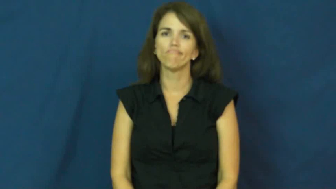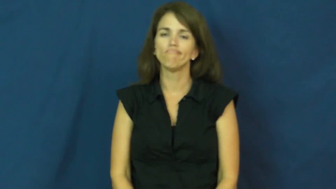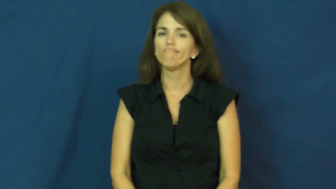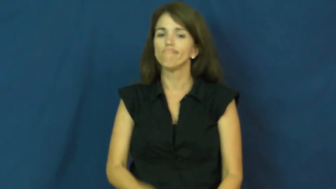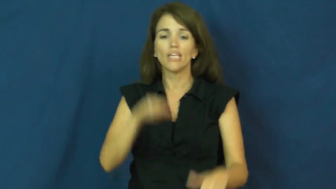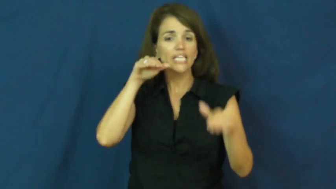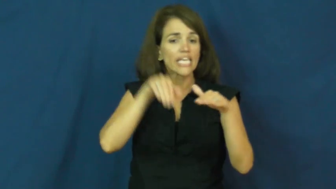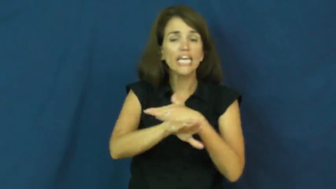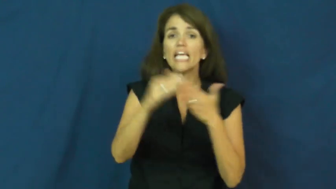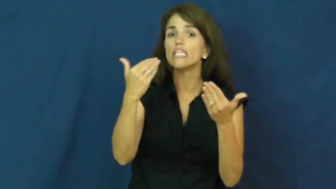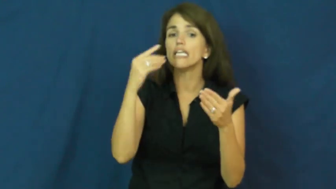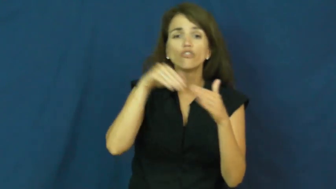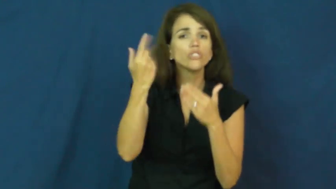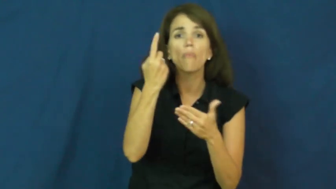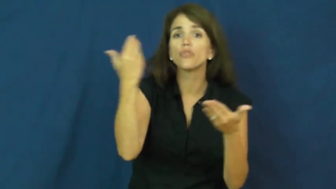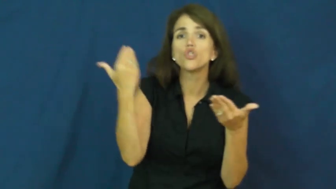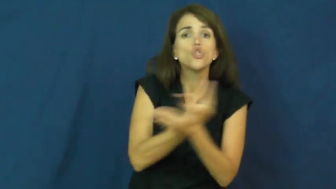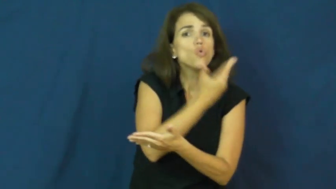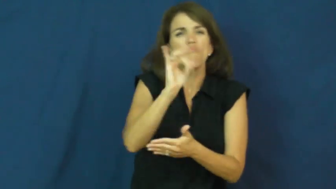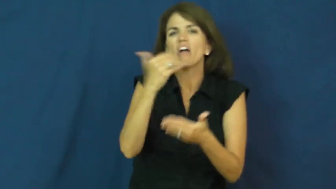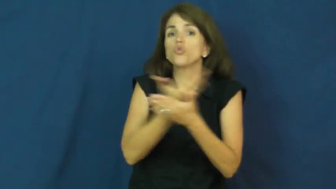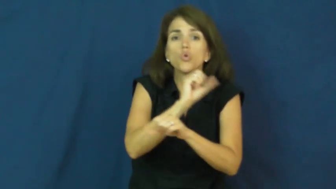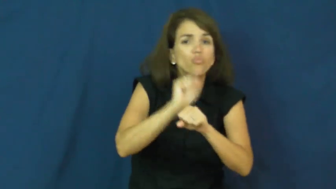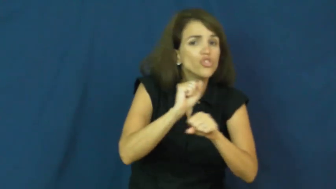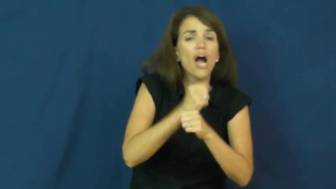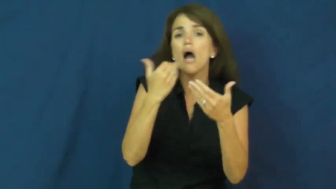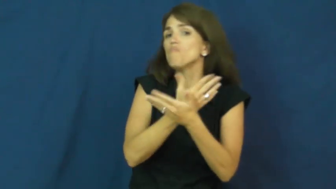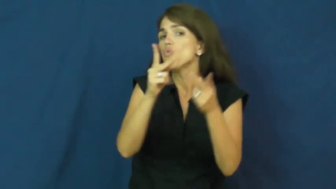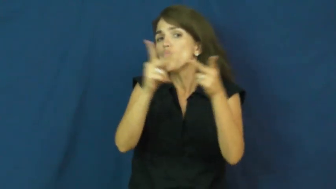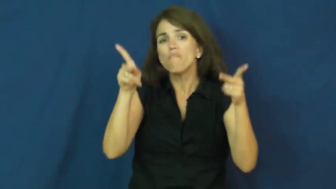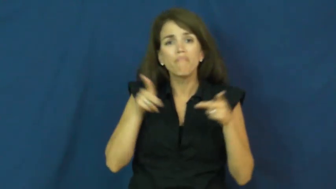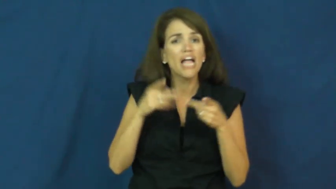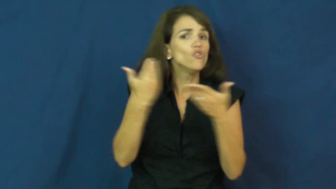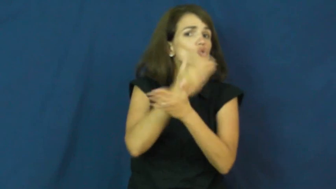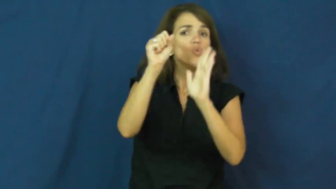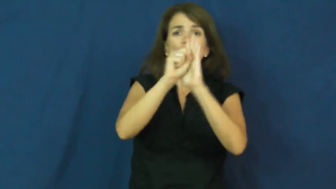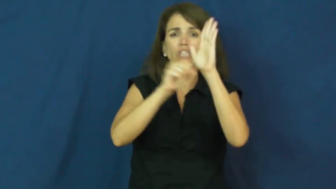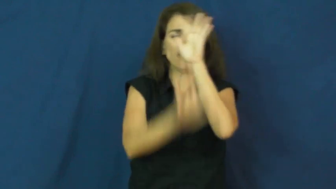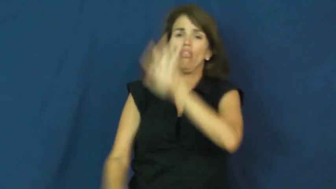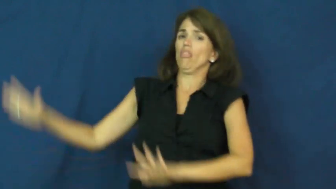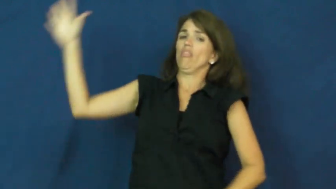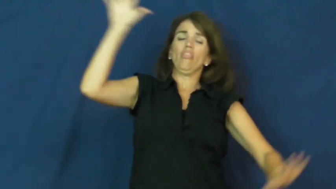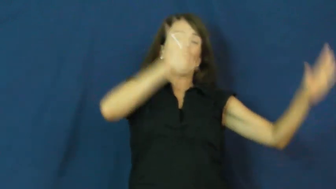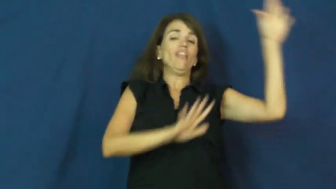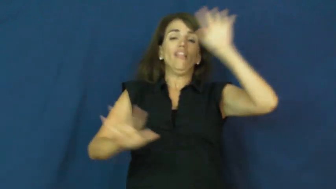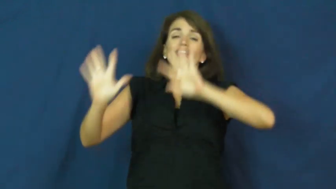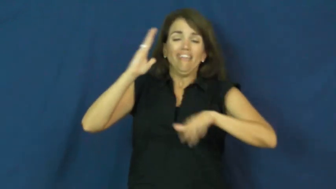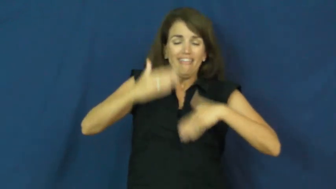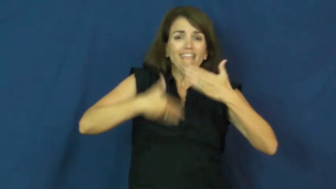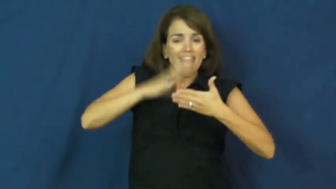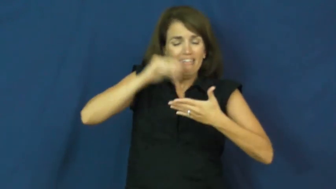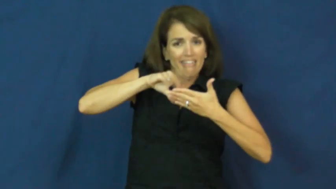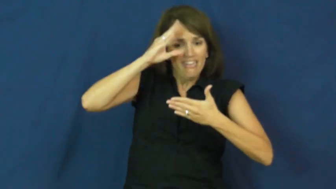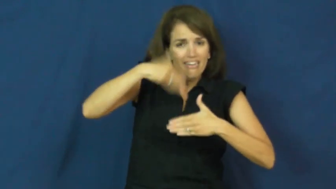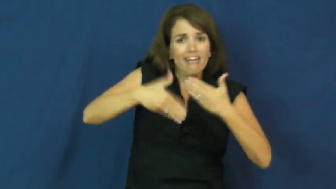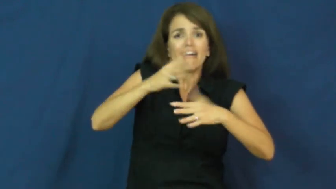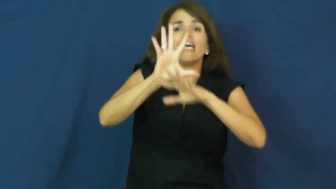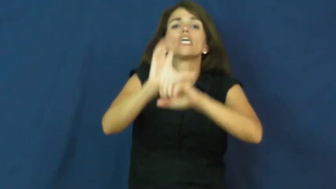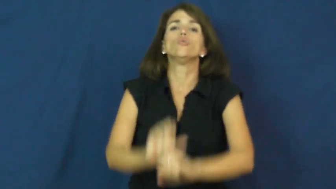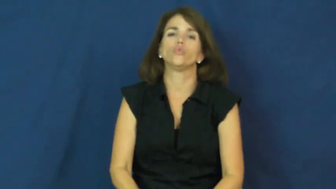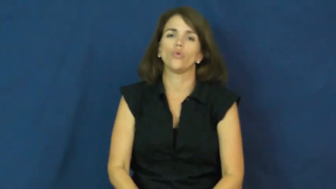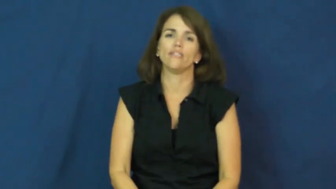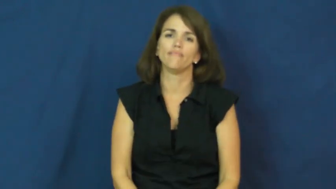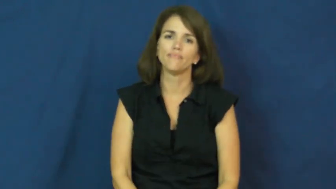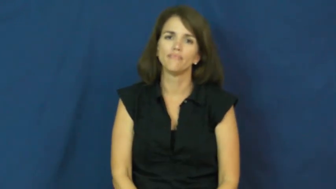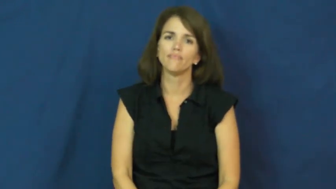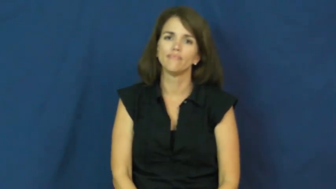fish out of water